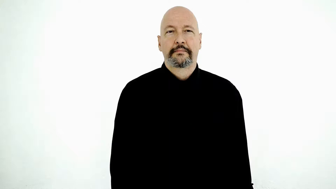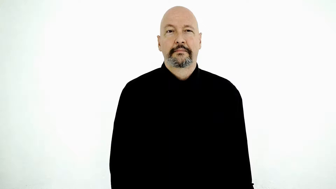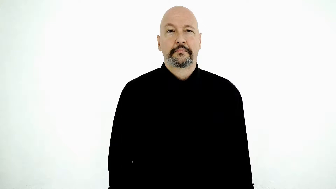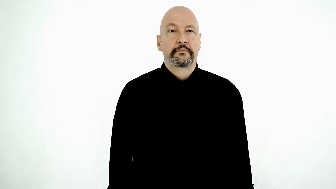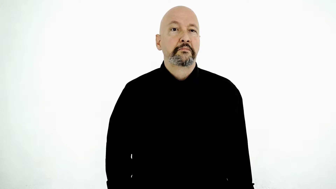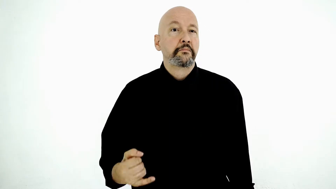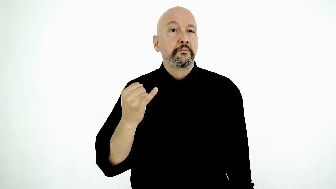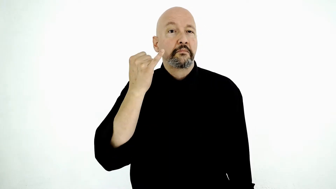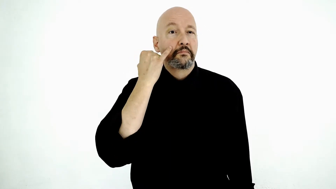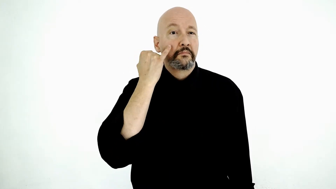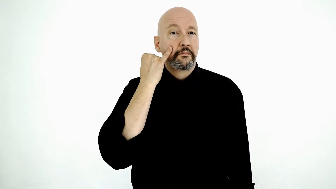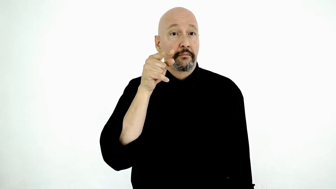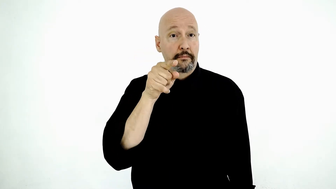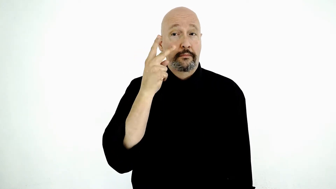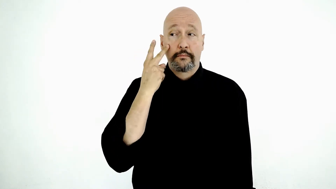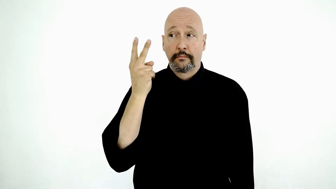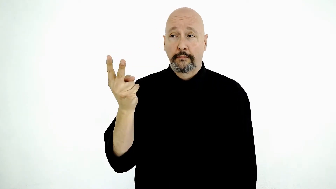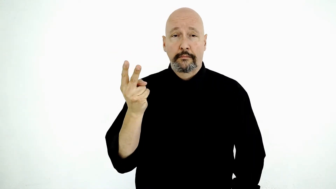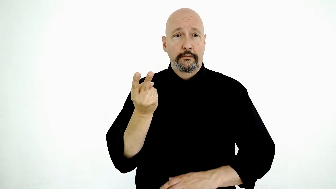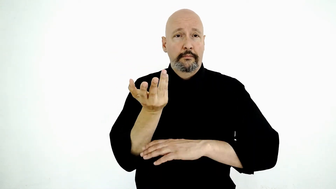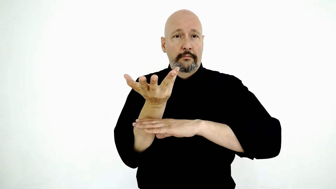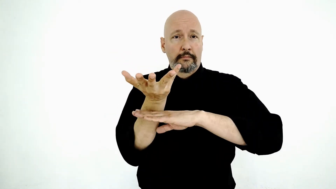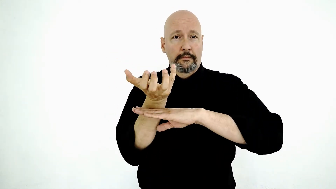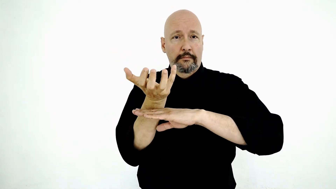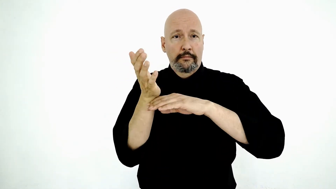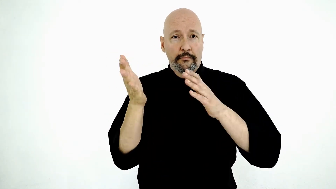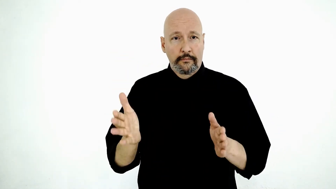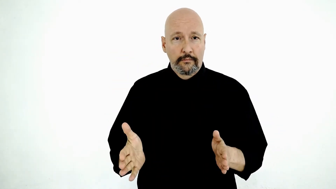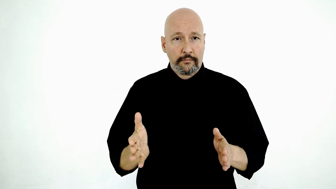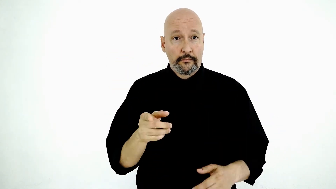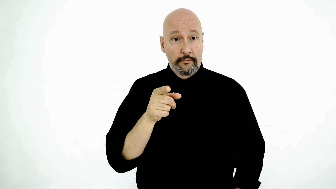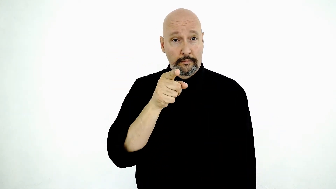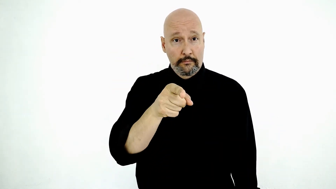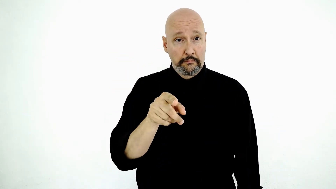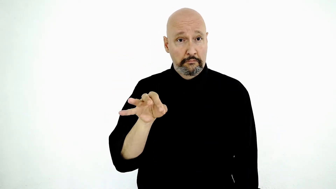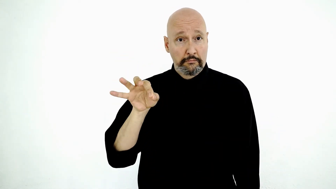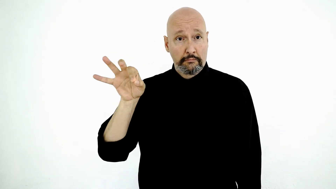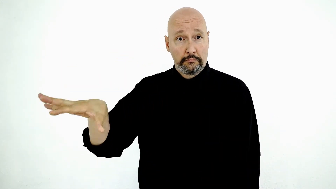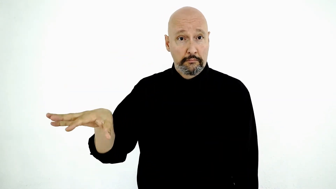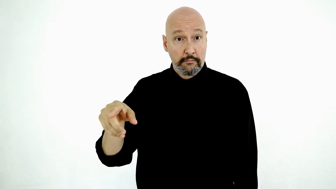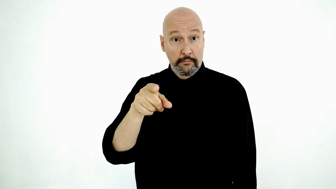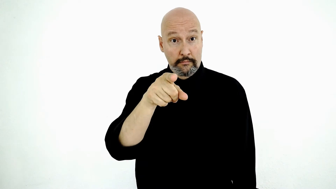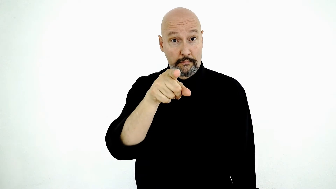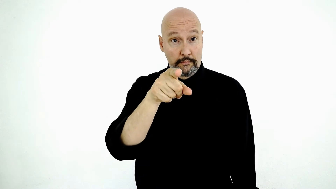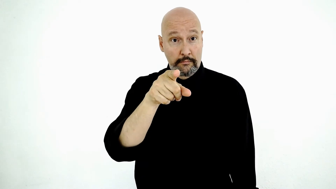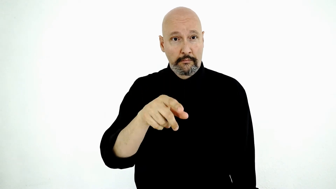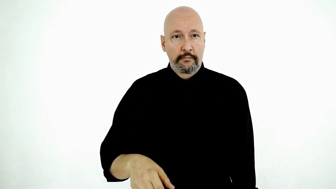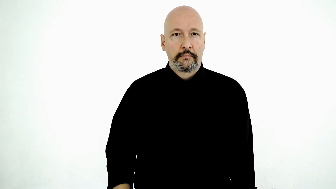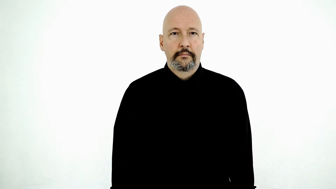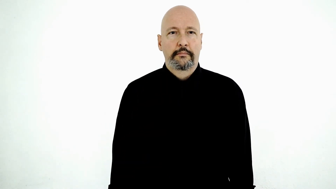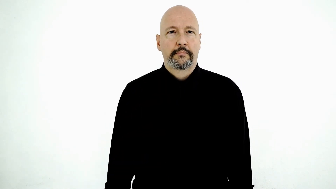SUPPOSE SEE BEGGAR YOU DONATE-[drop-in] YOU?